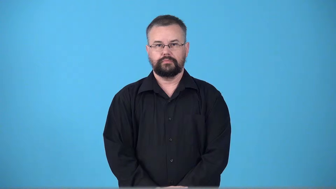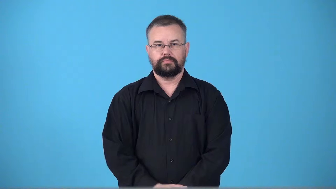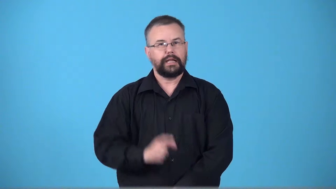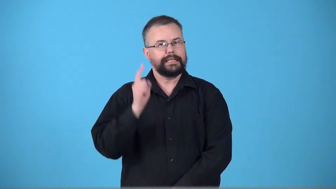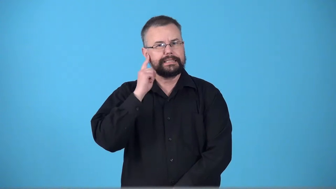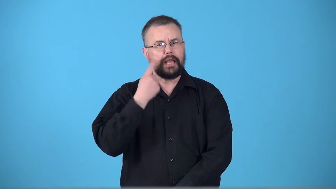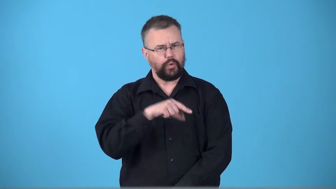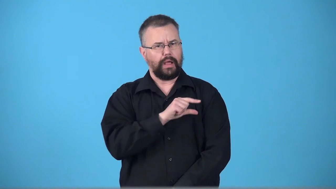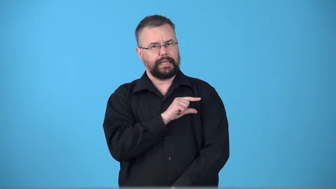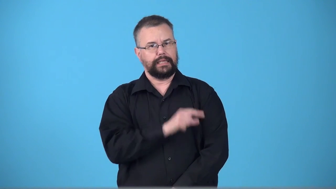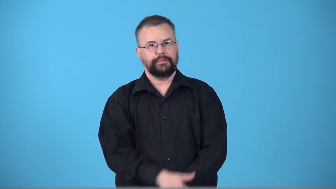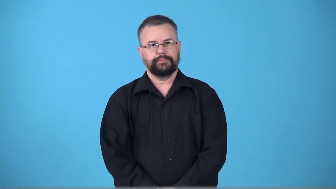timbre-sound quality